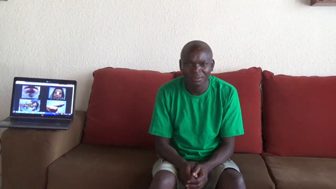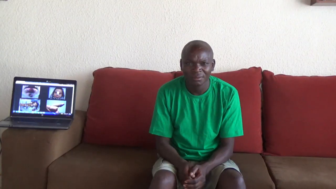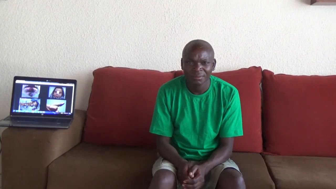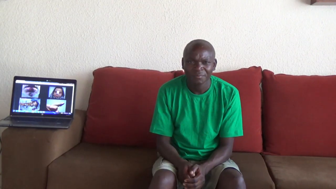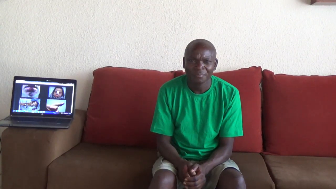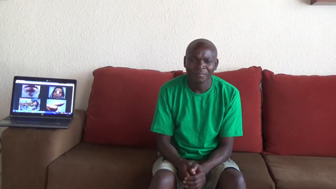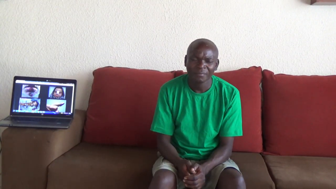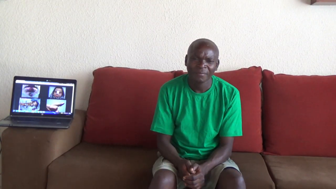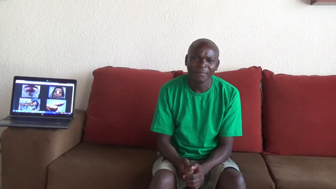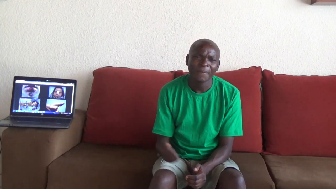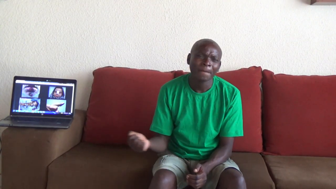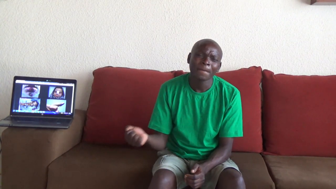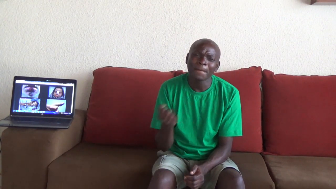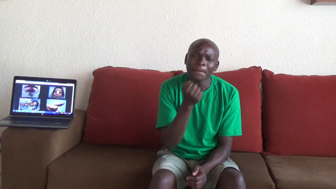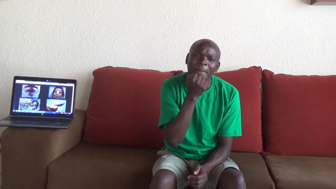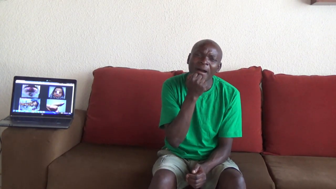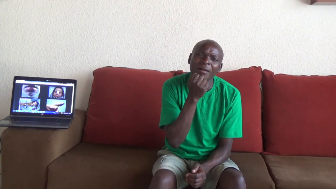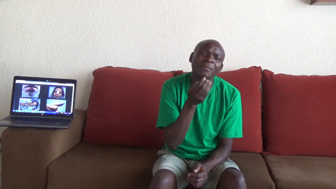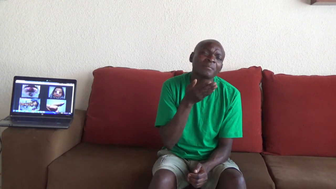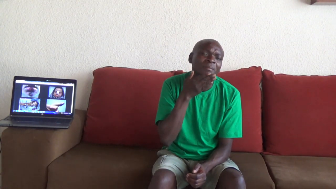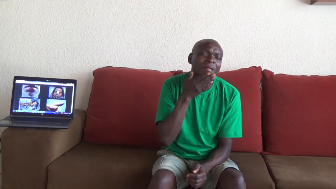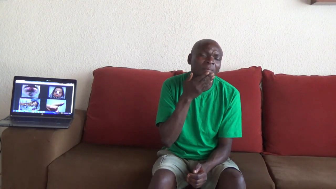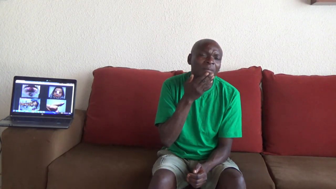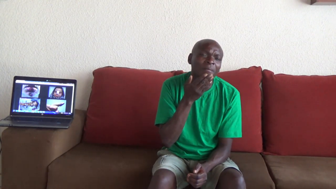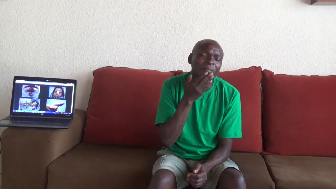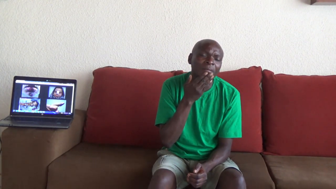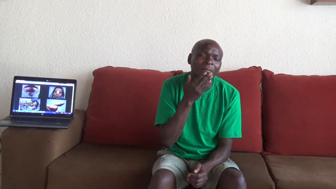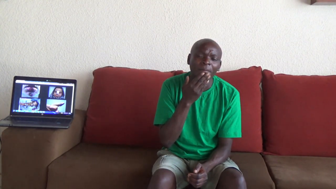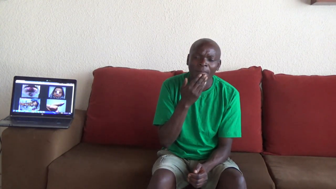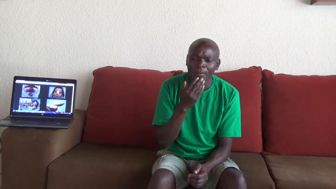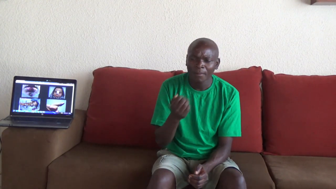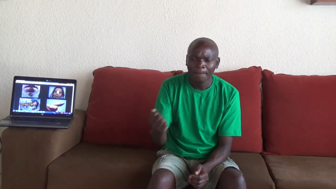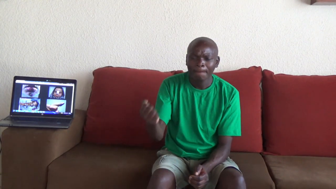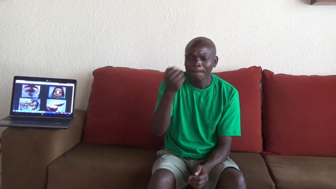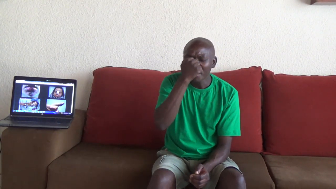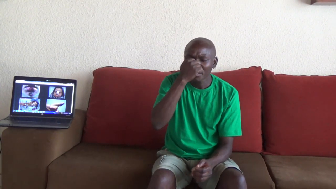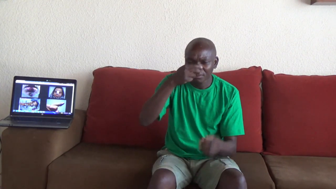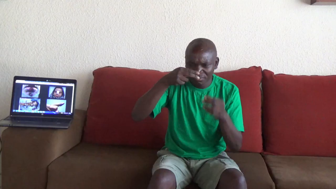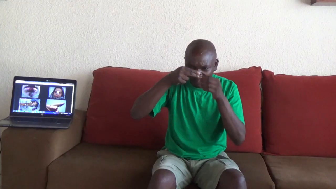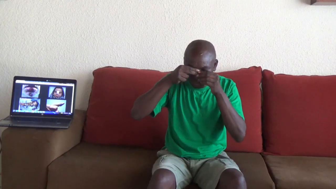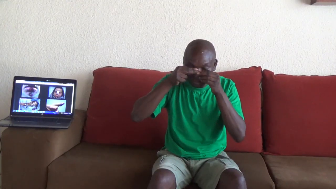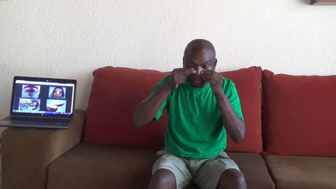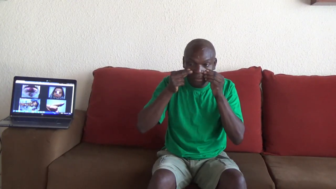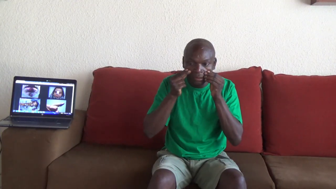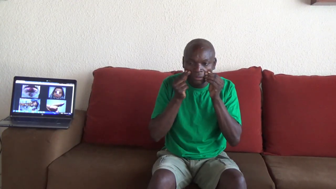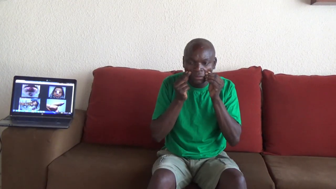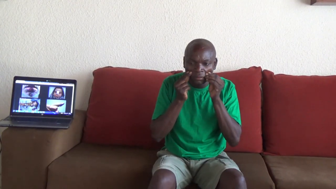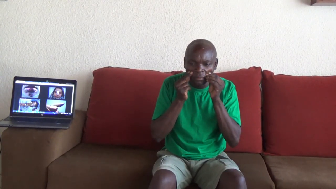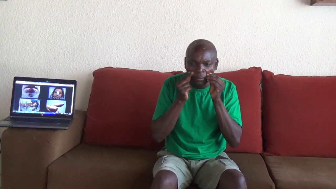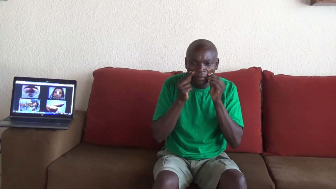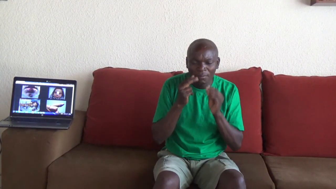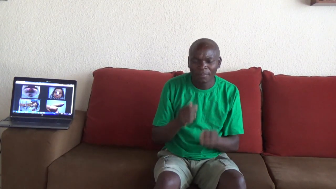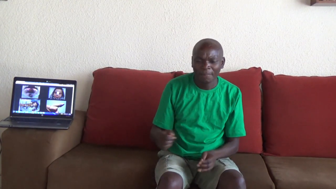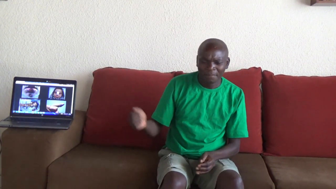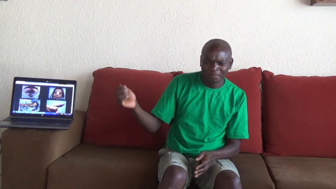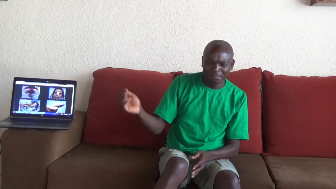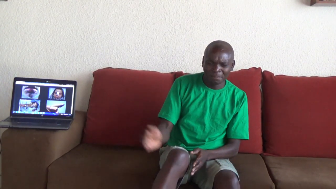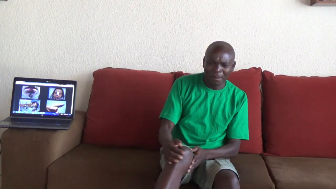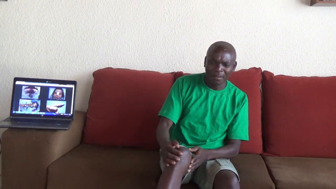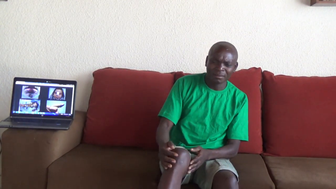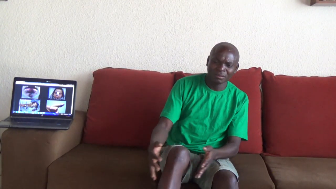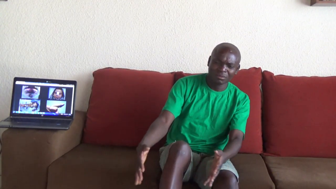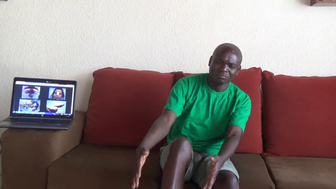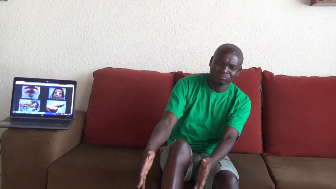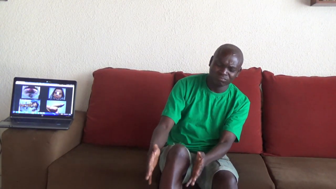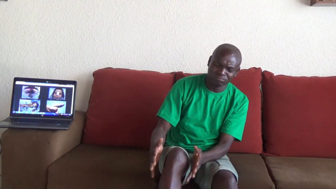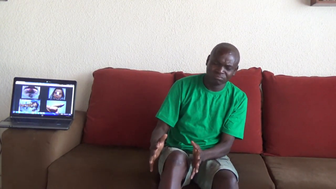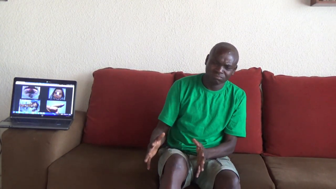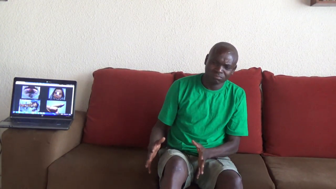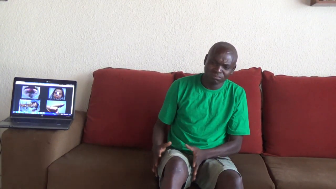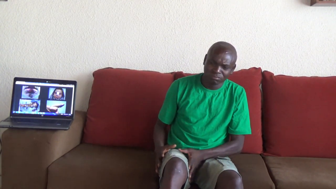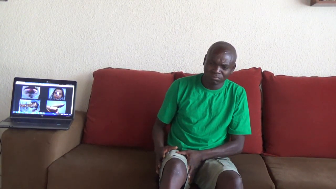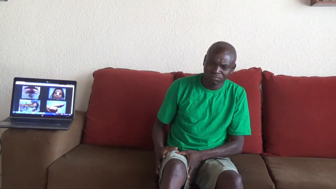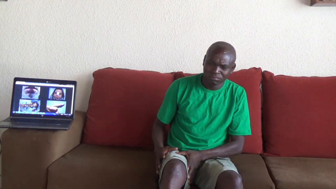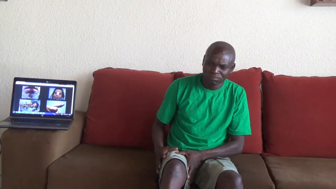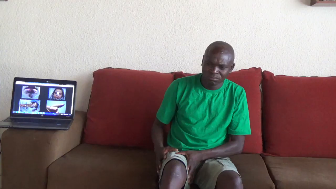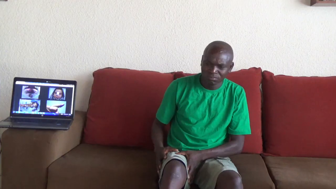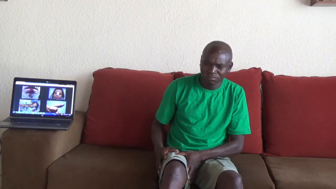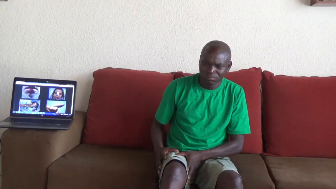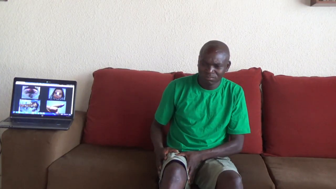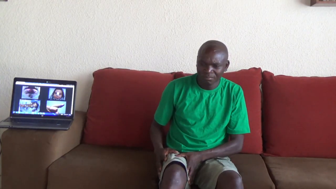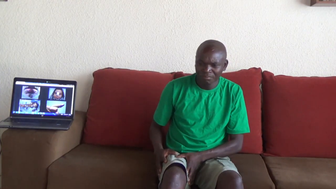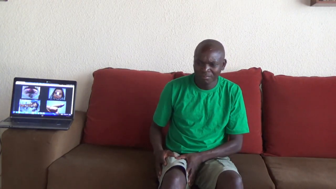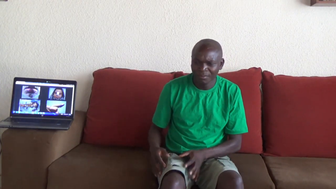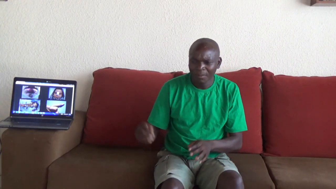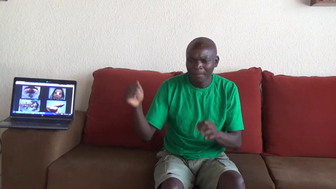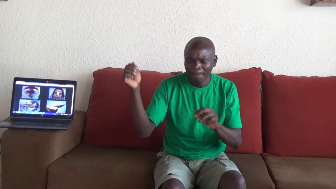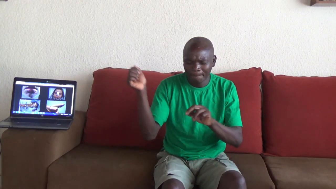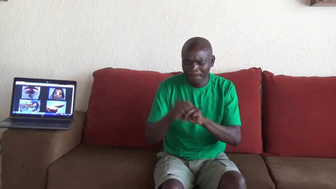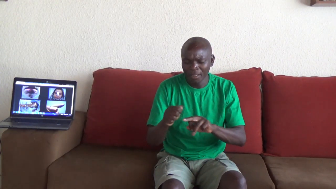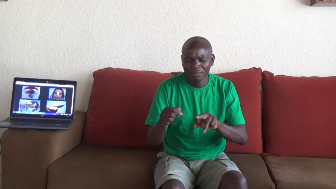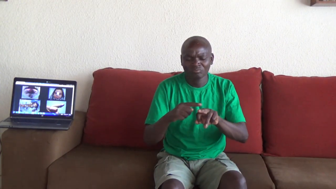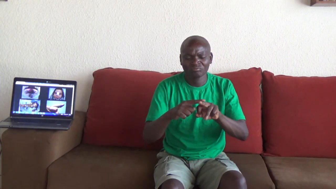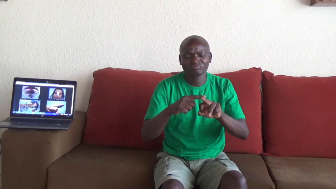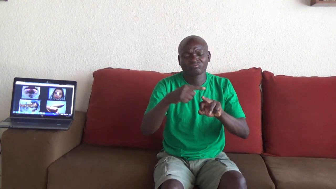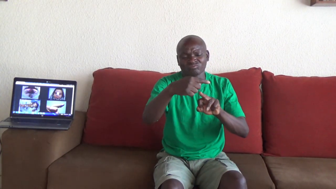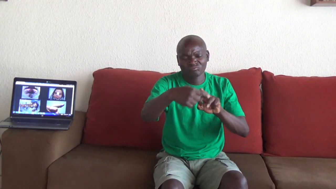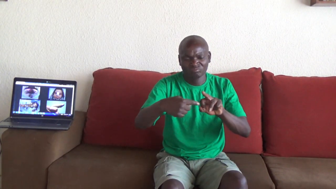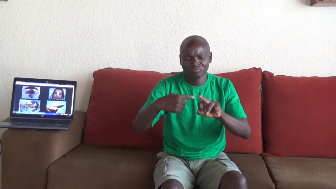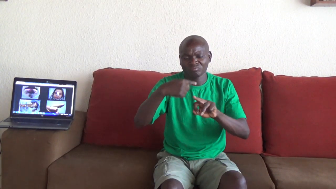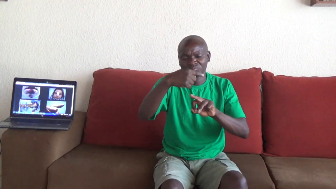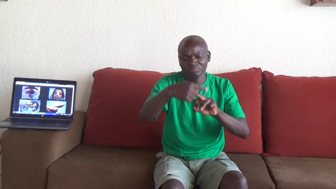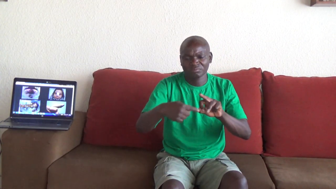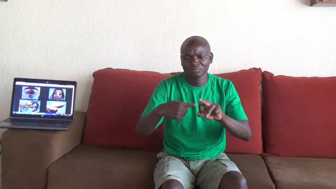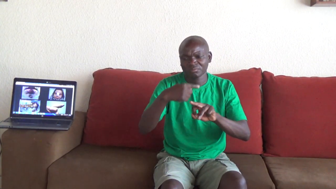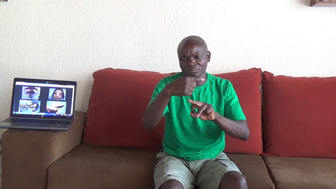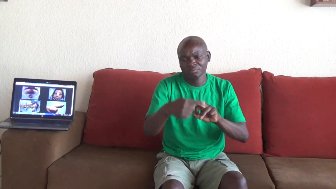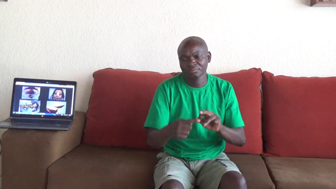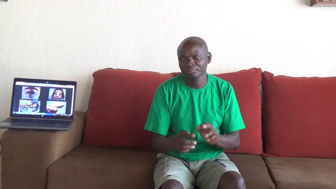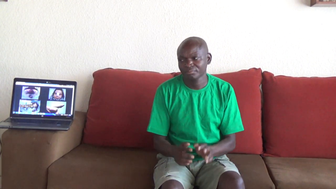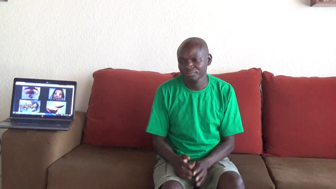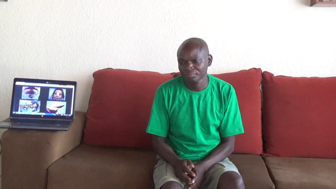accident